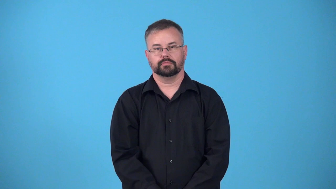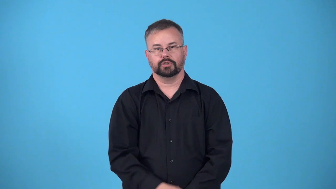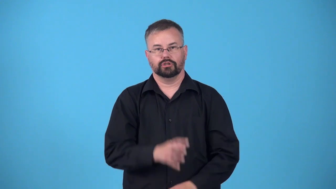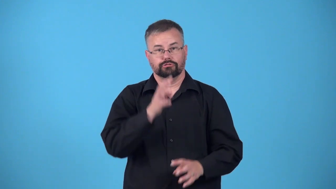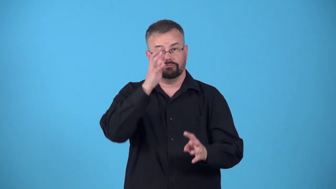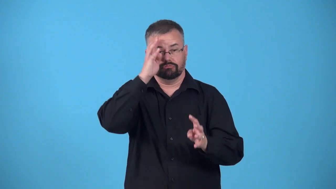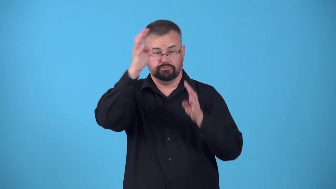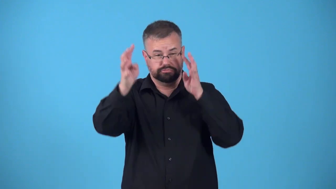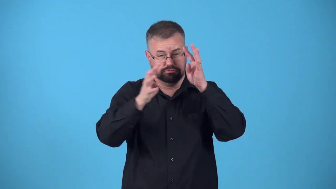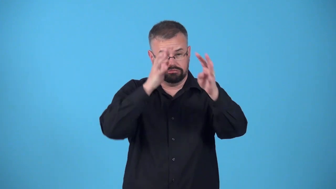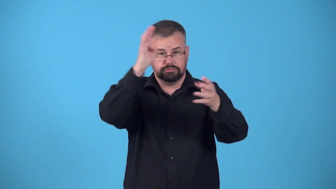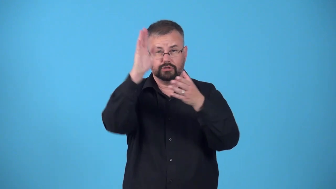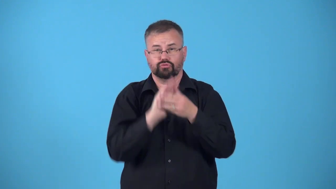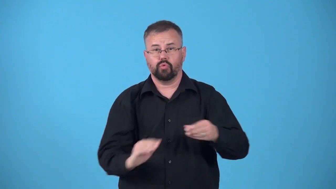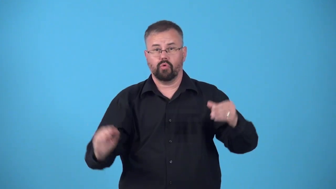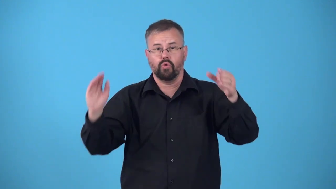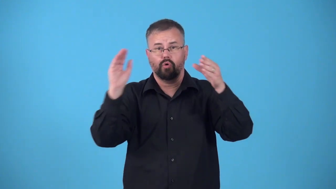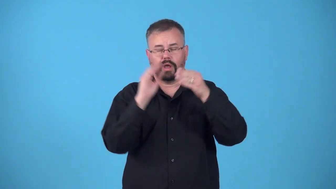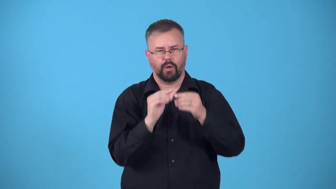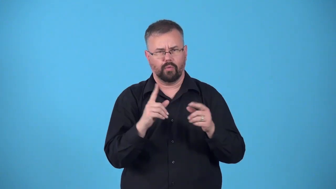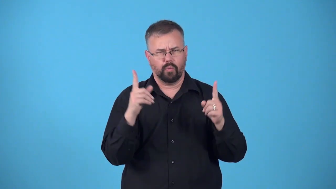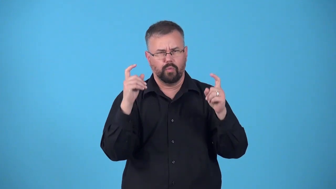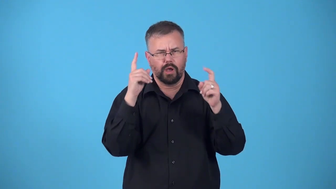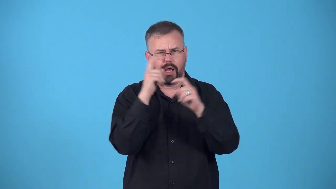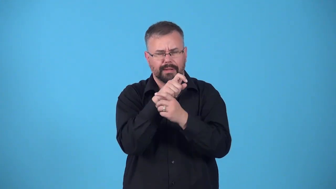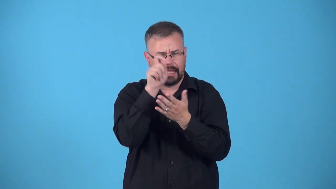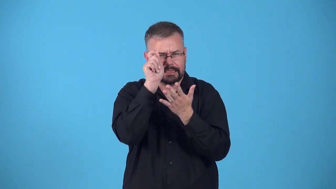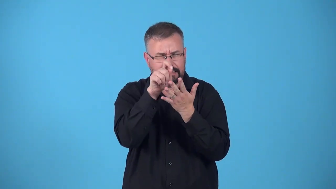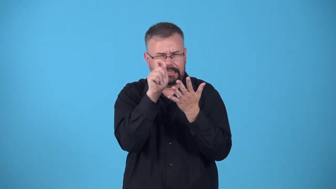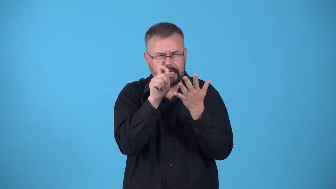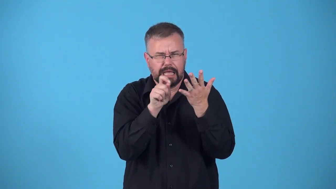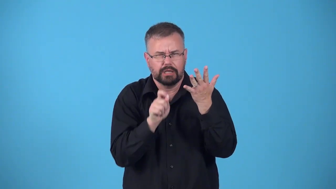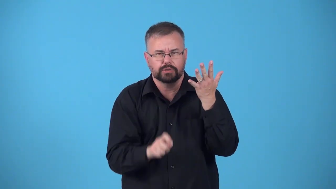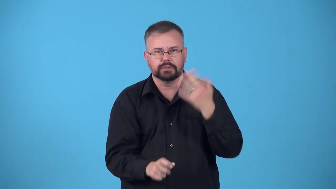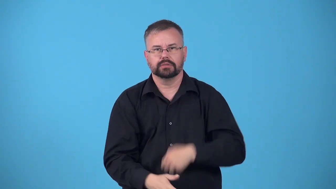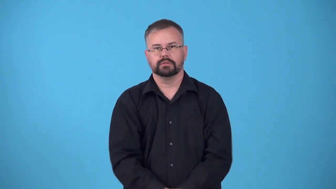weave a story